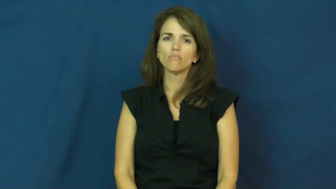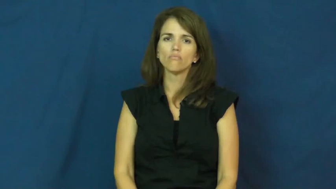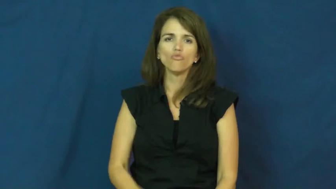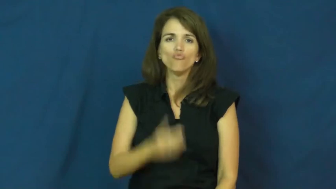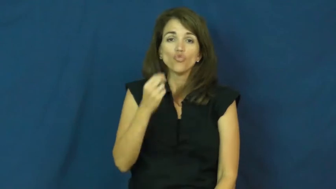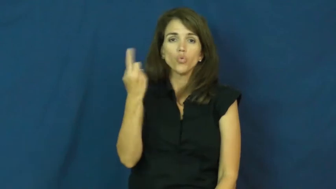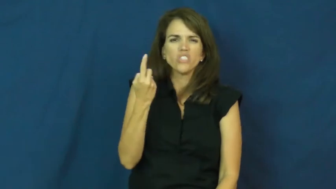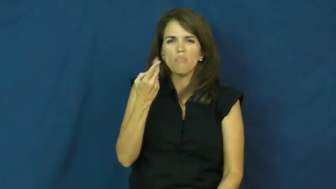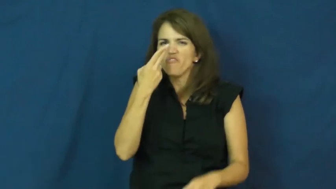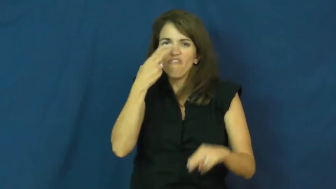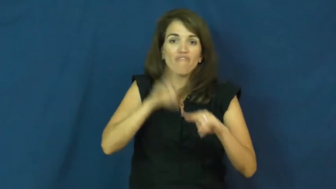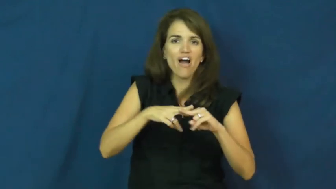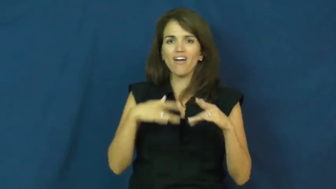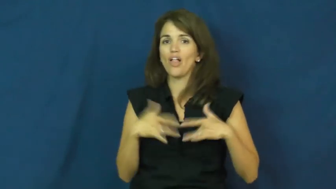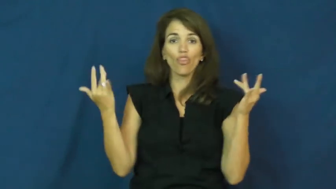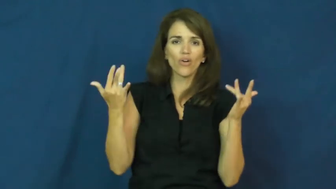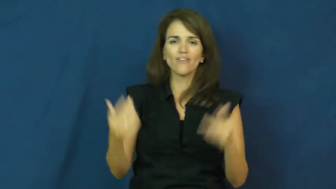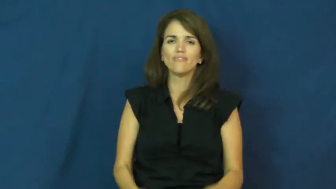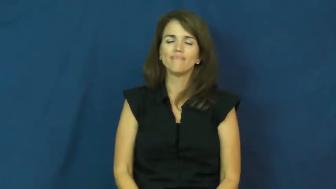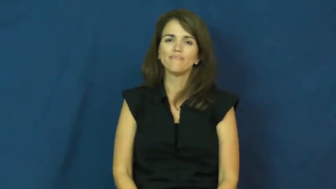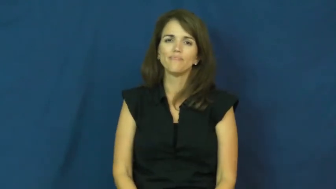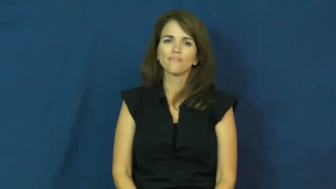for kicks